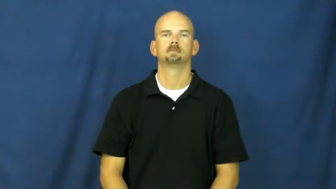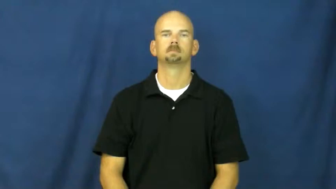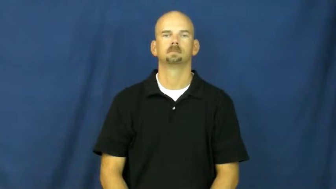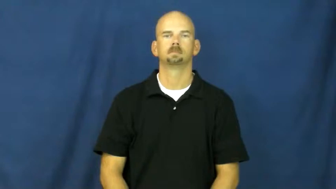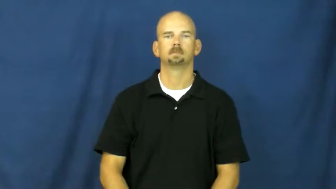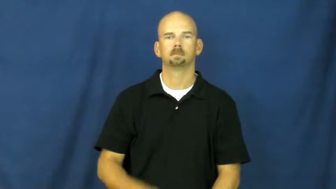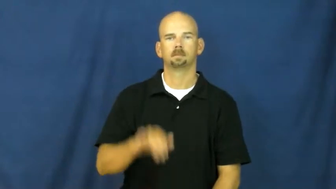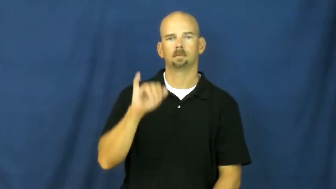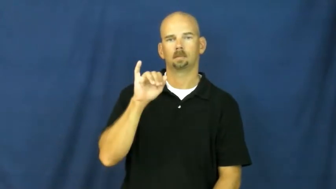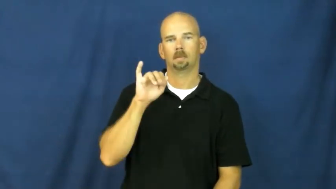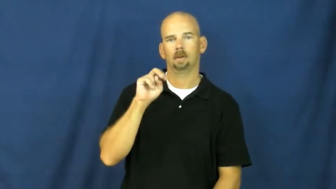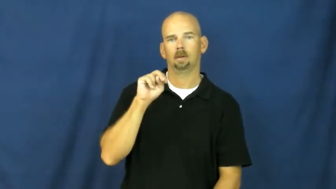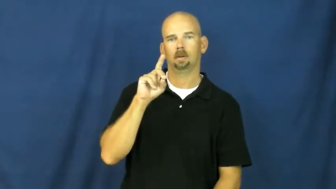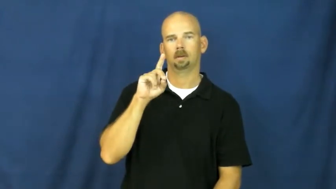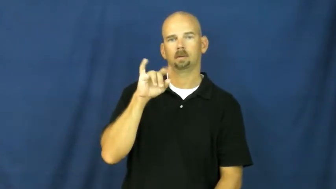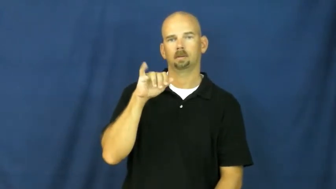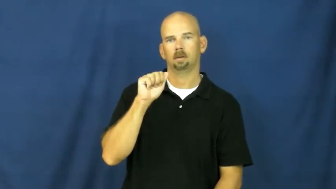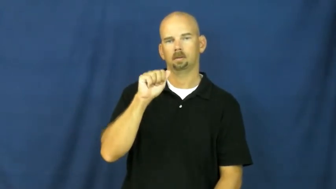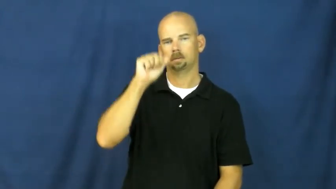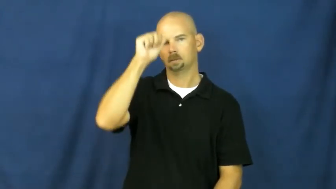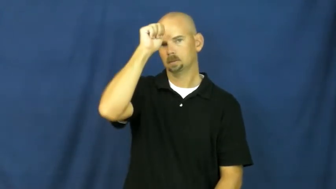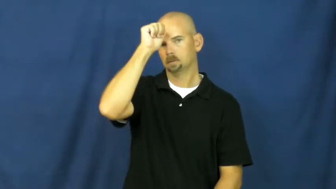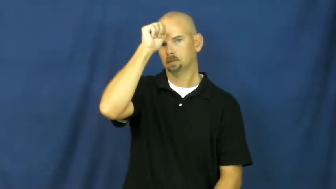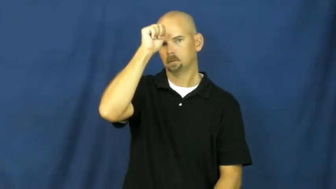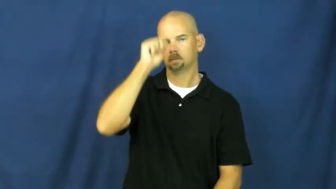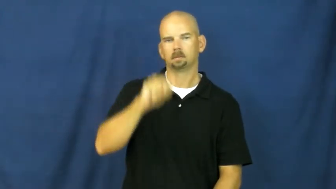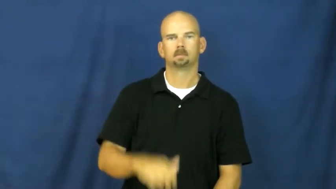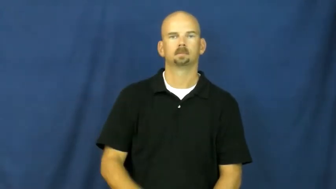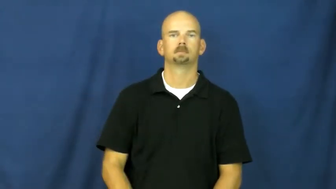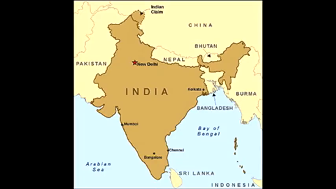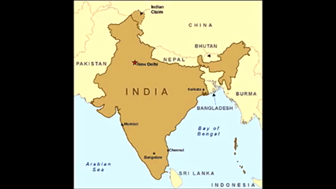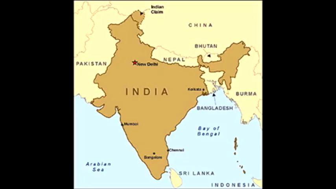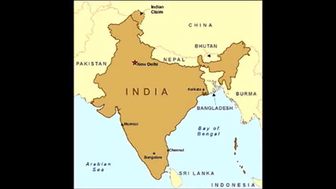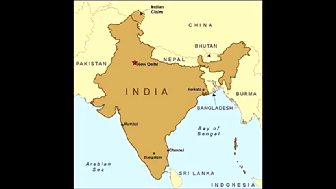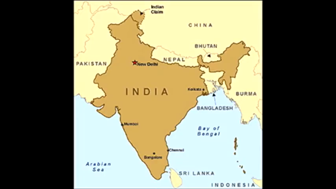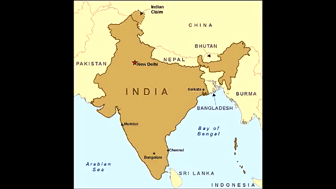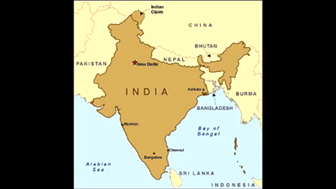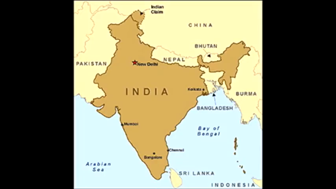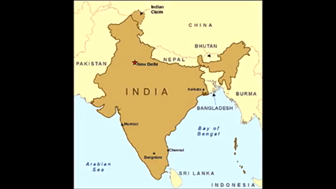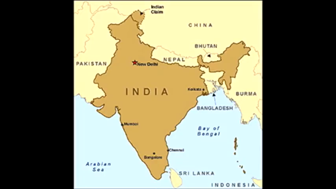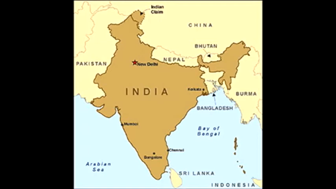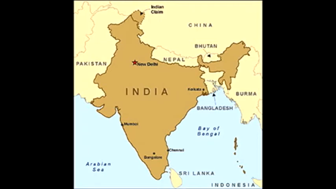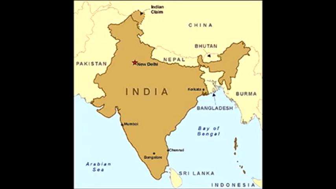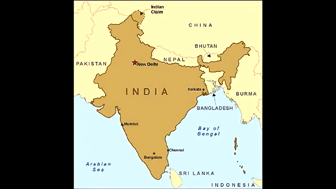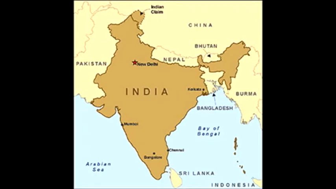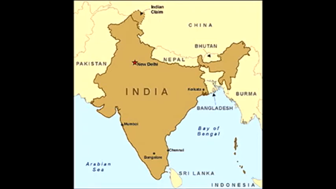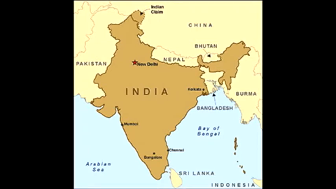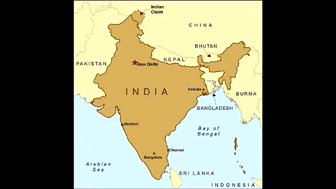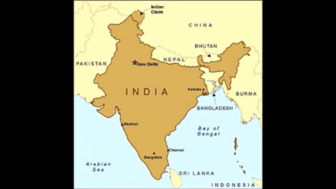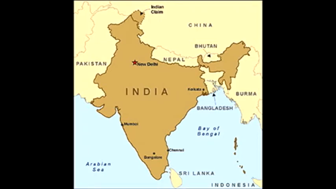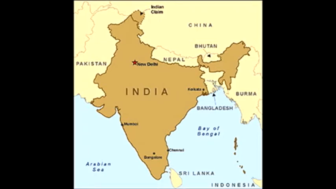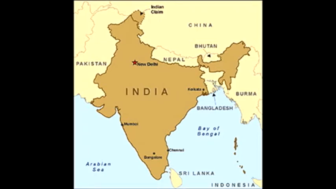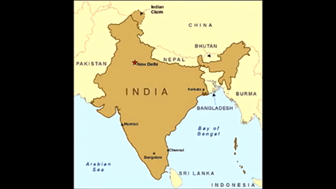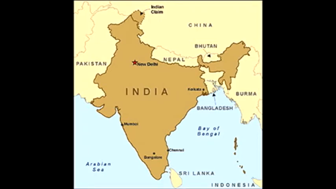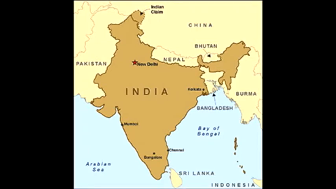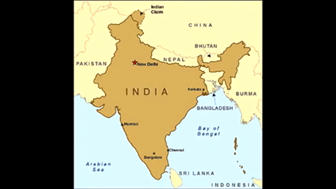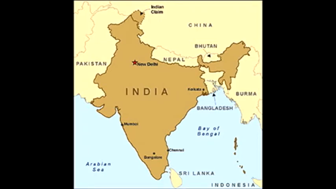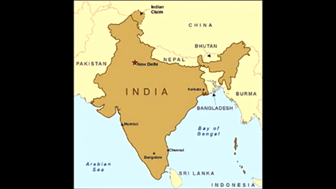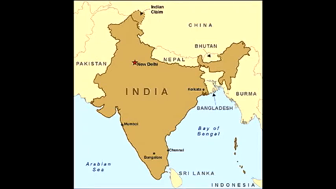india